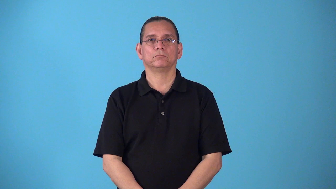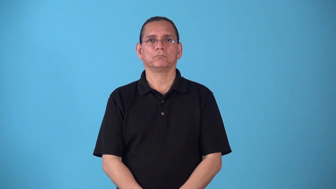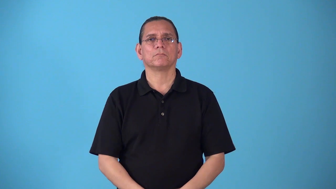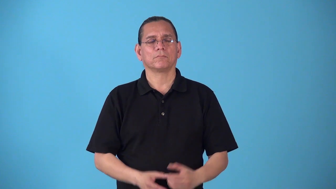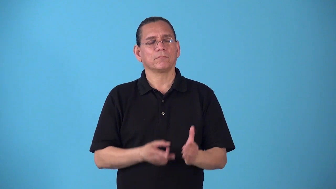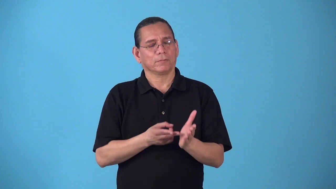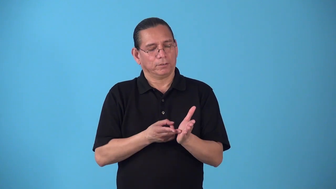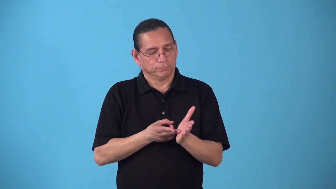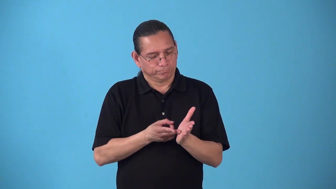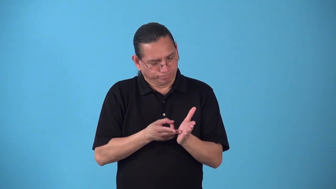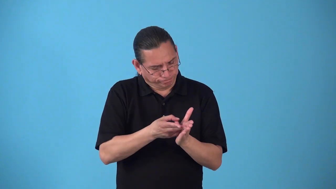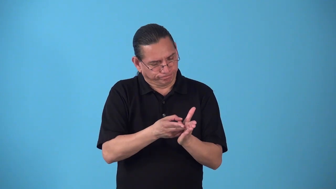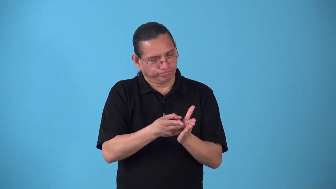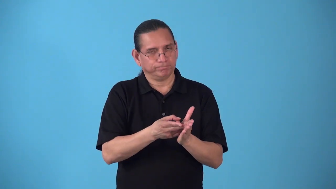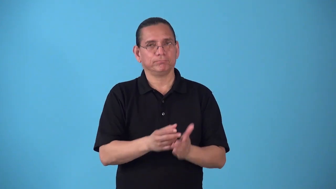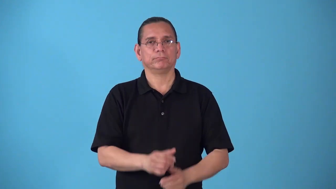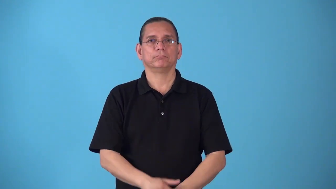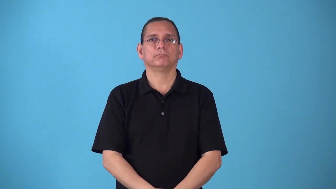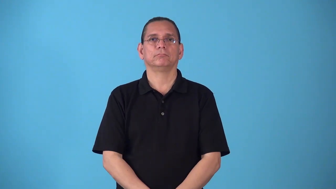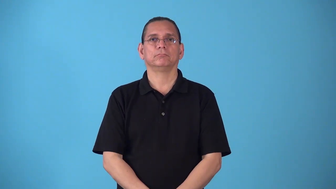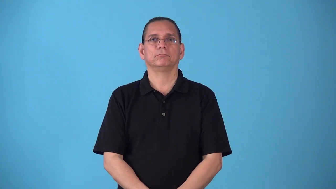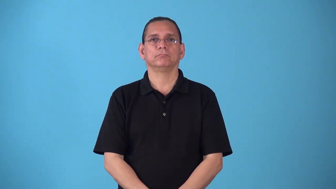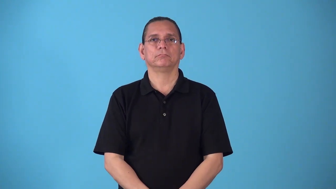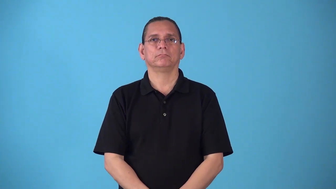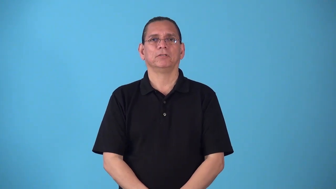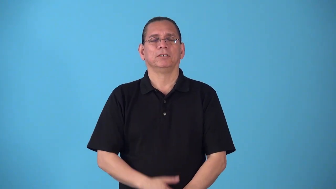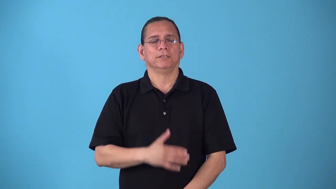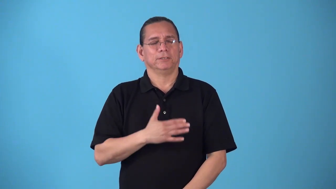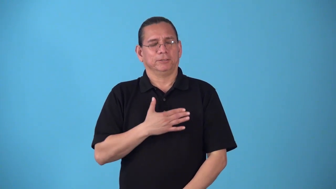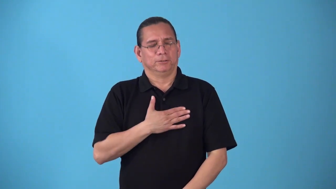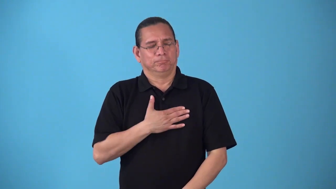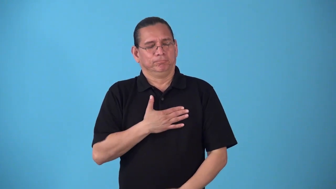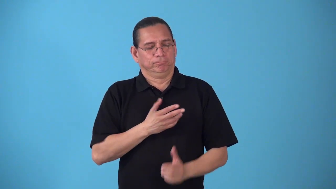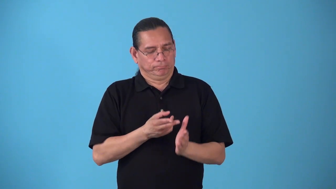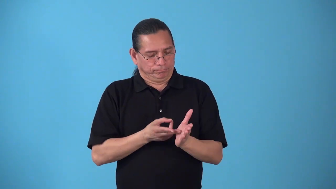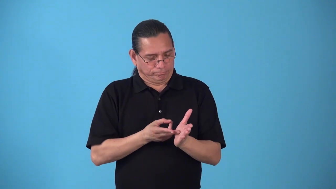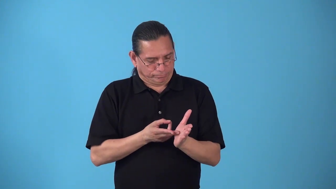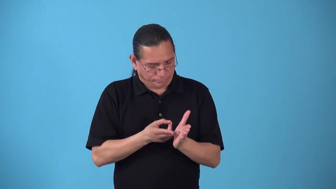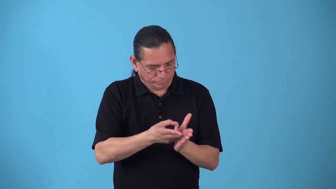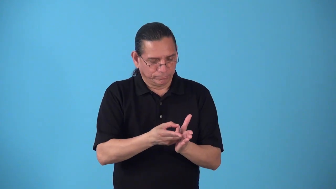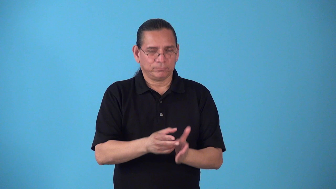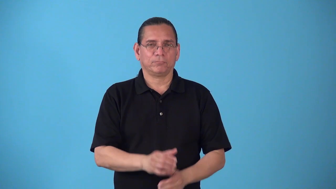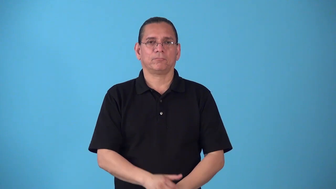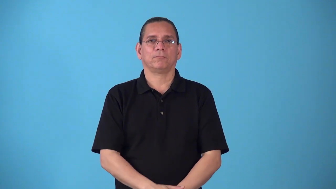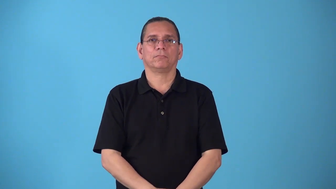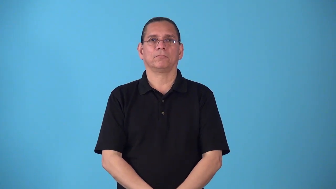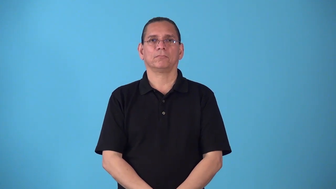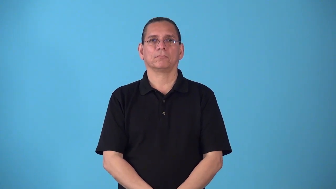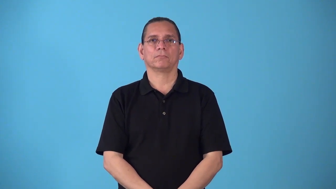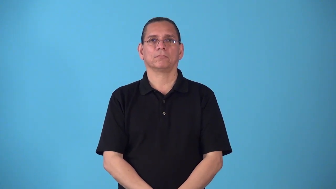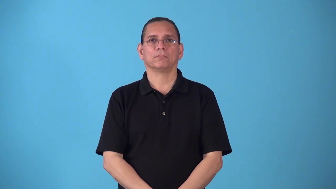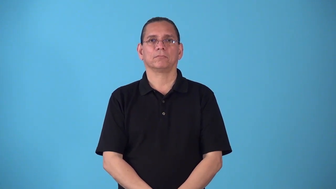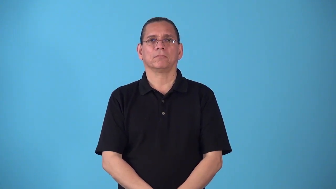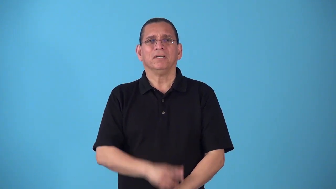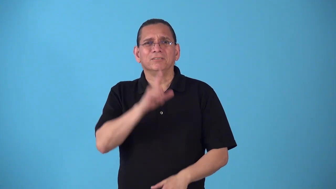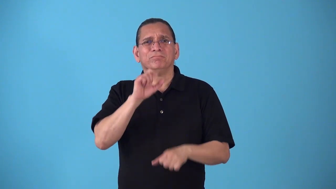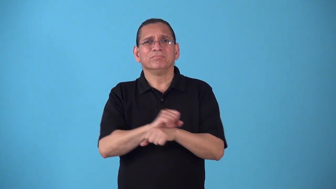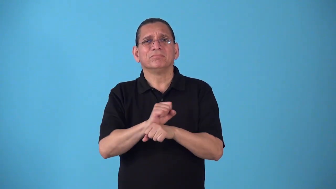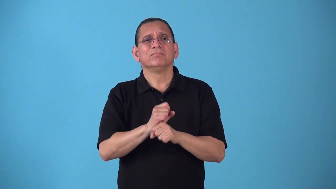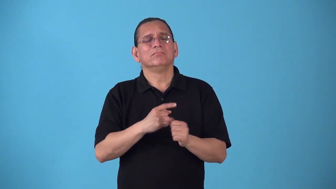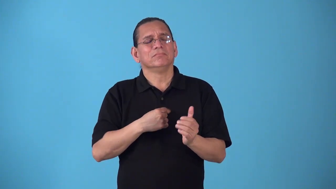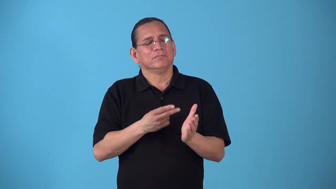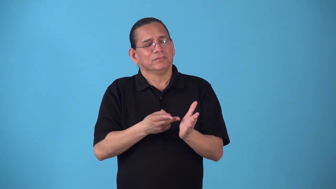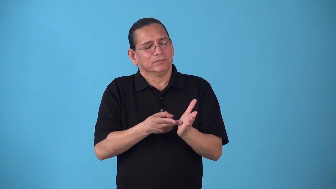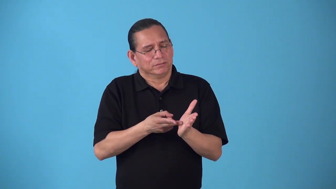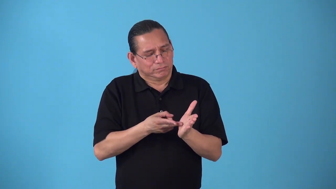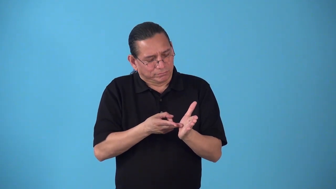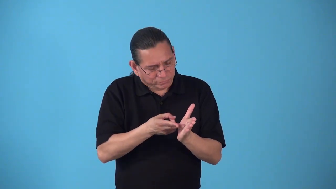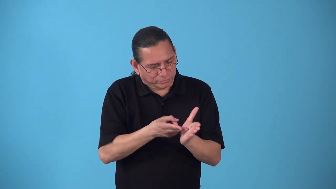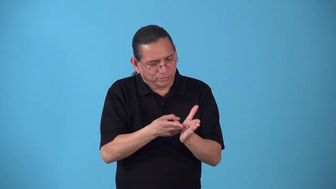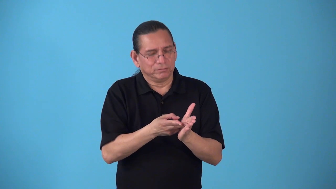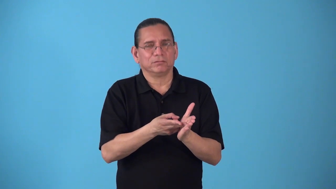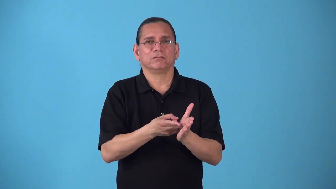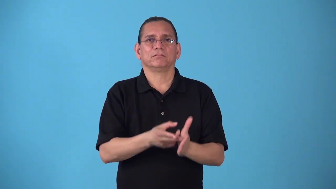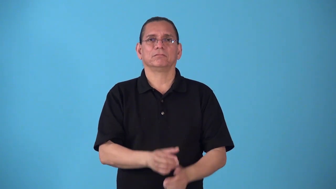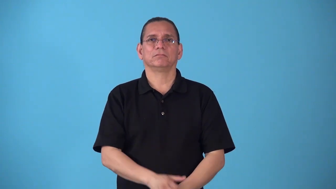sincere,sincerer, sincerest